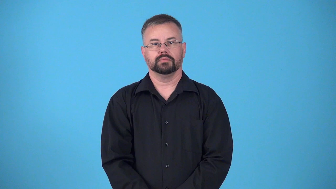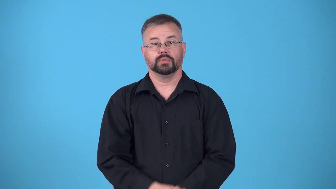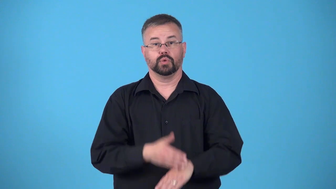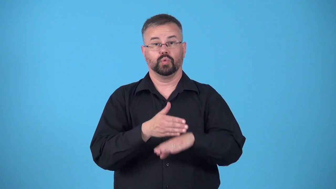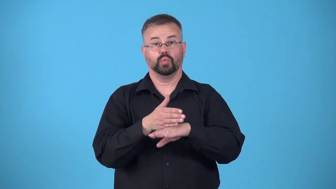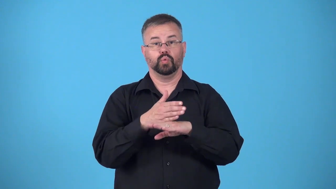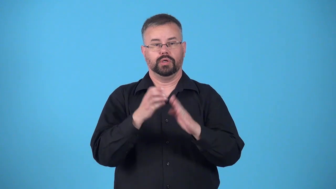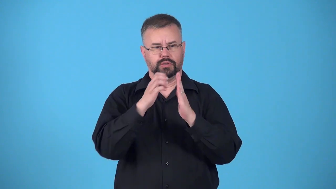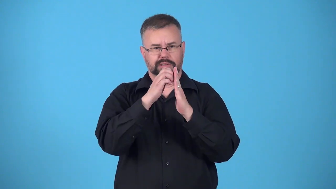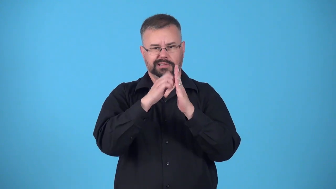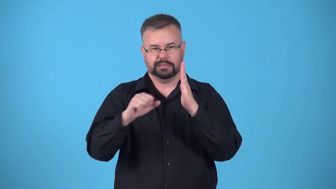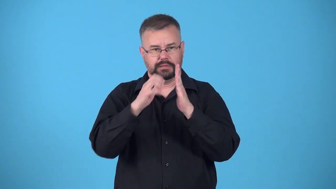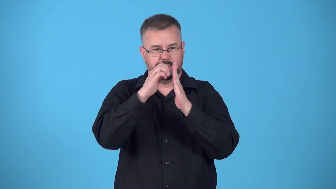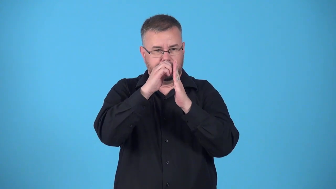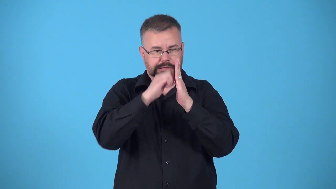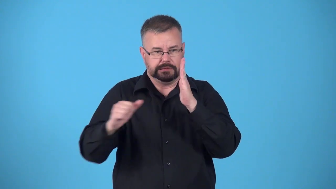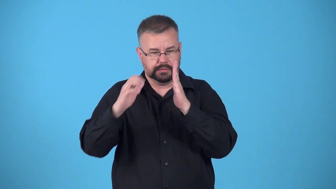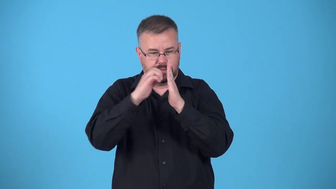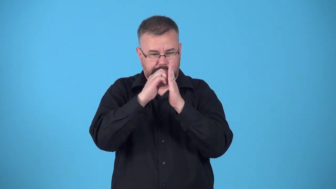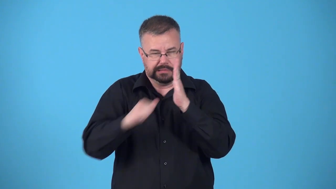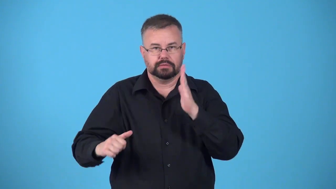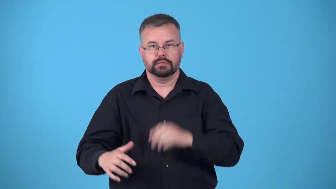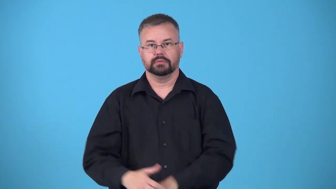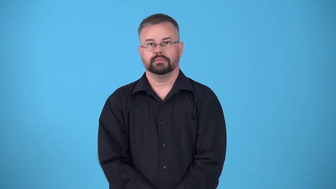shave off wood